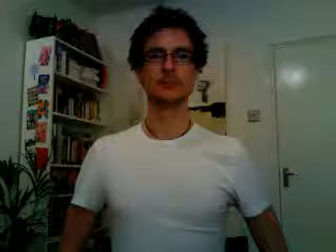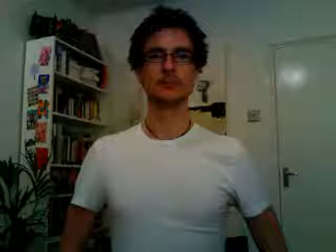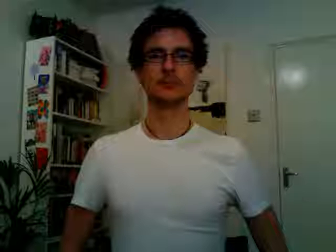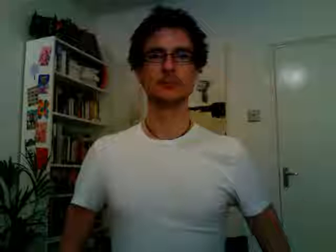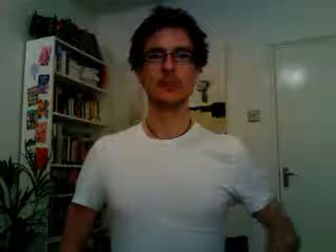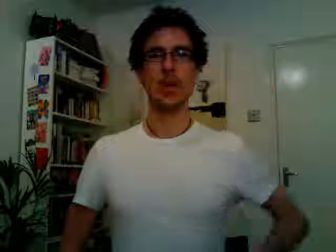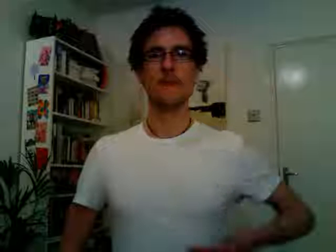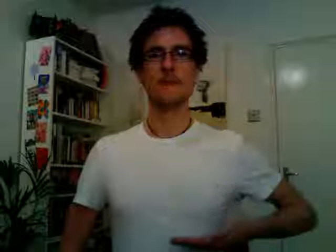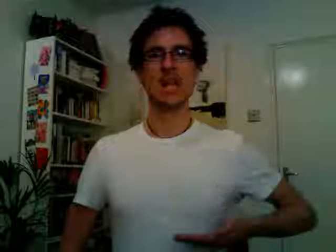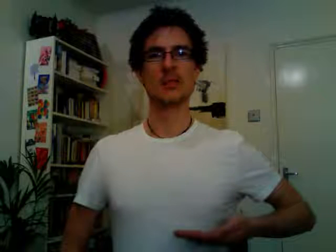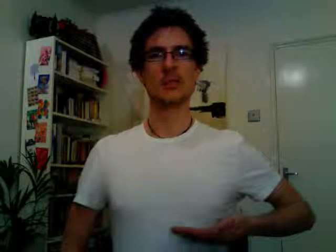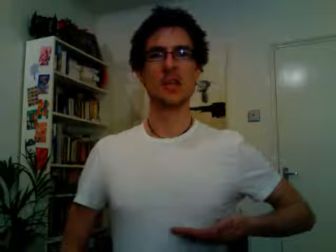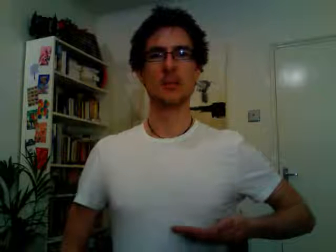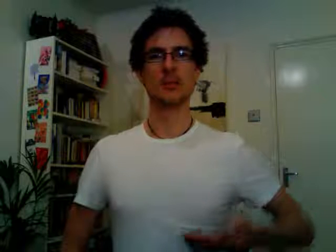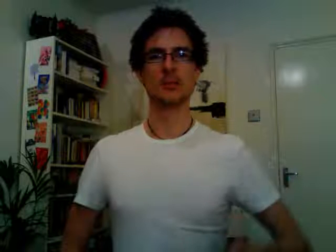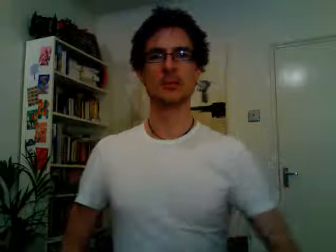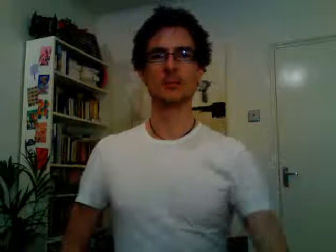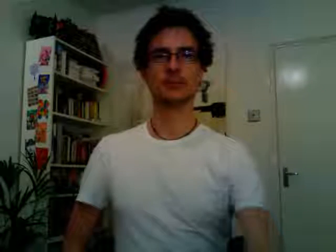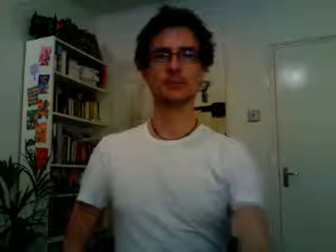business